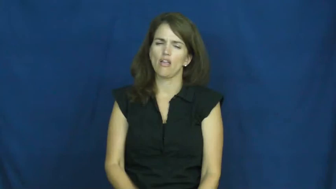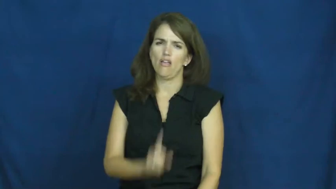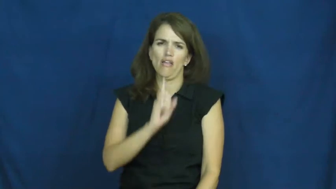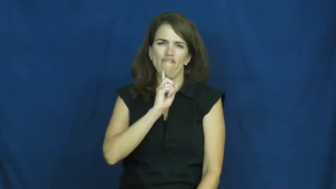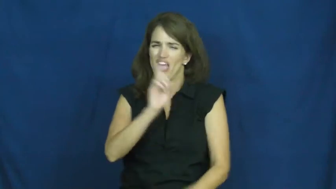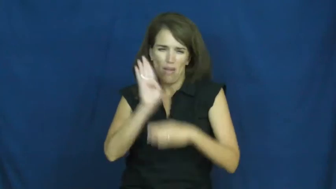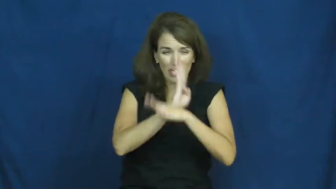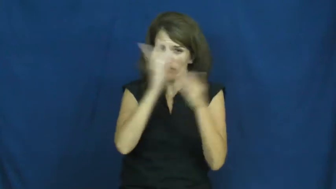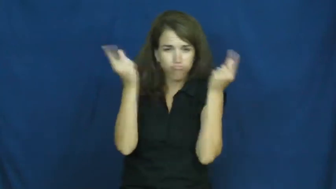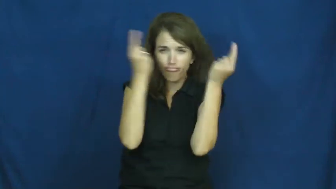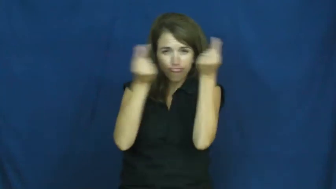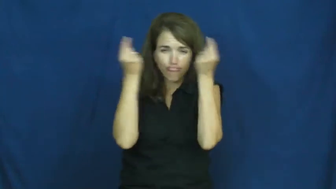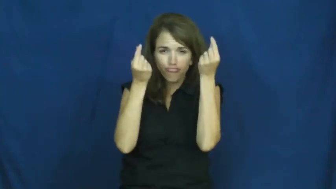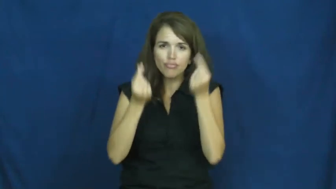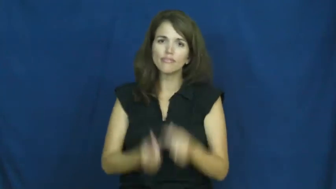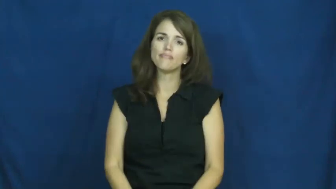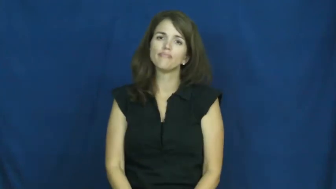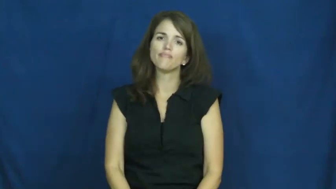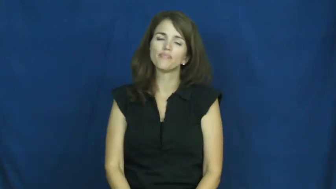busy as a bee